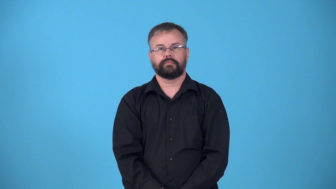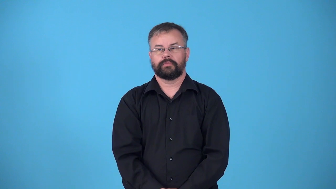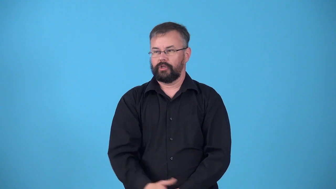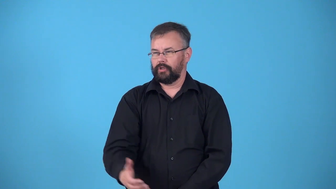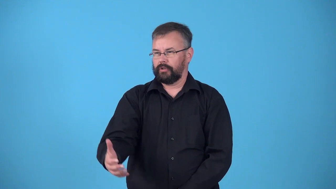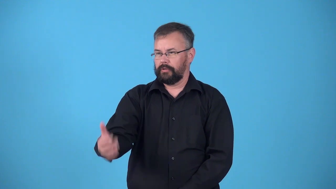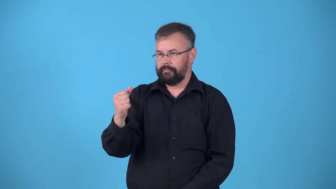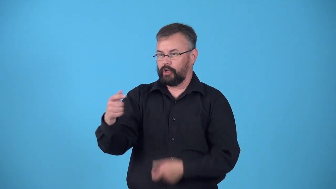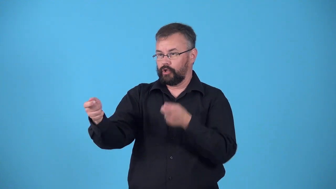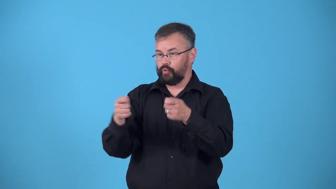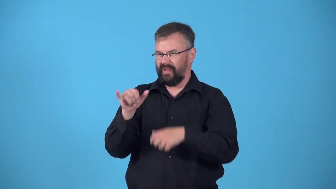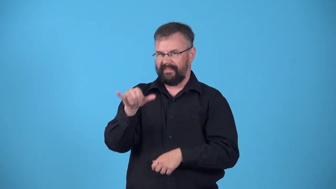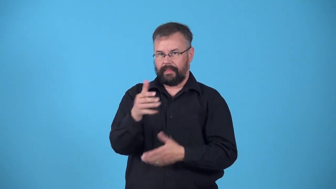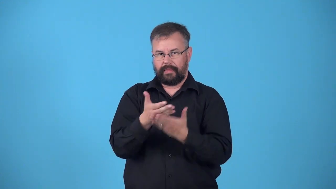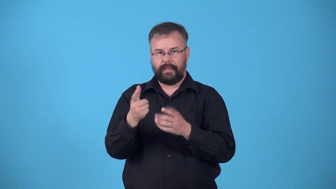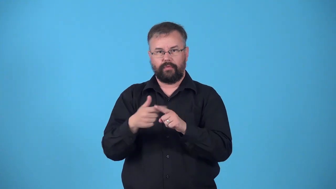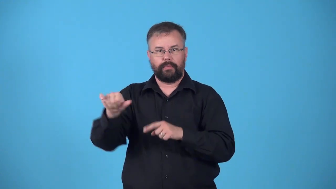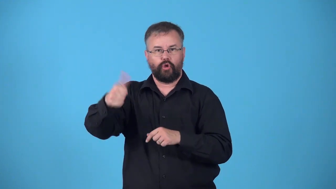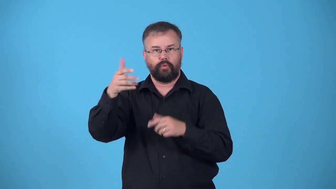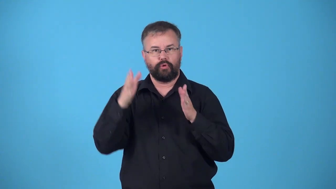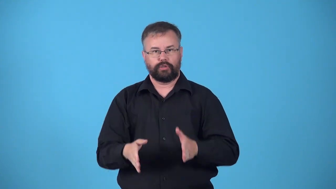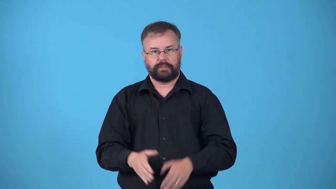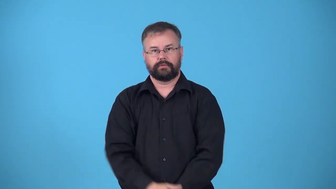move in